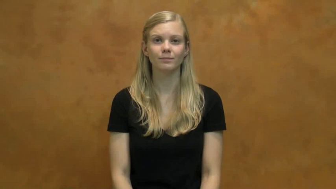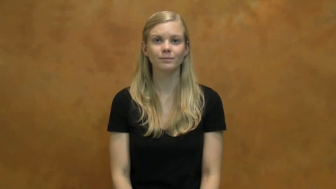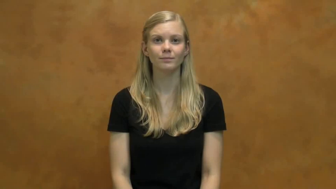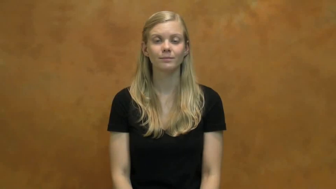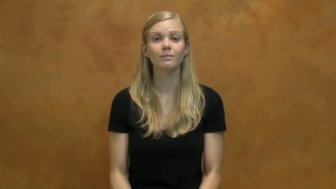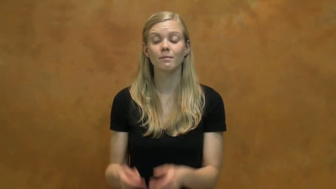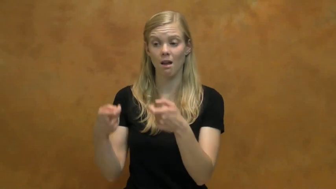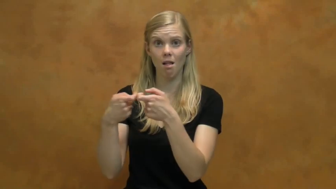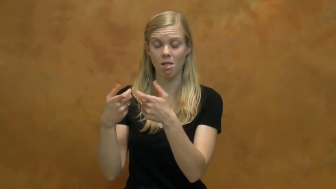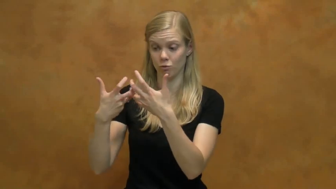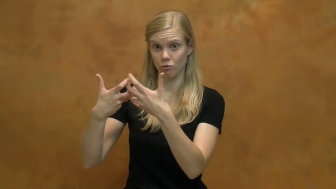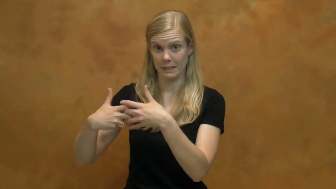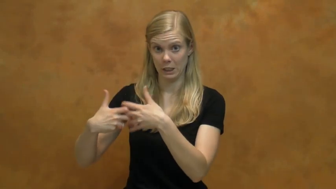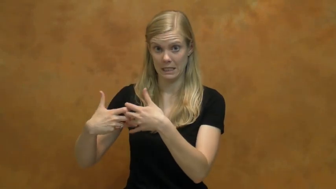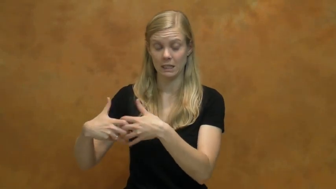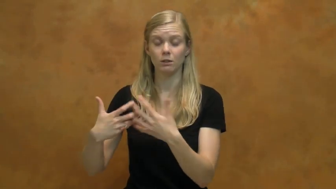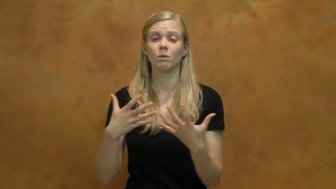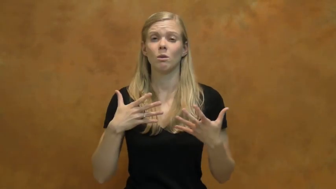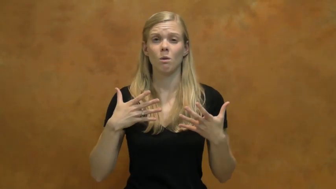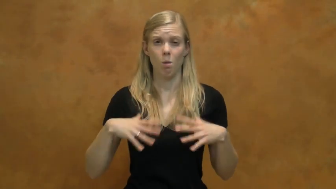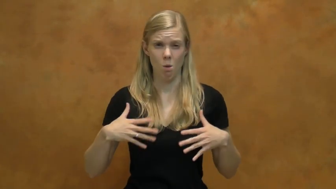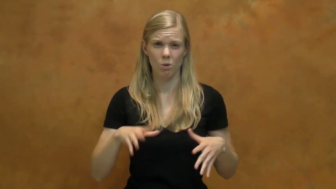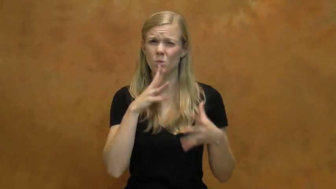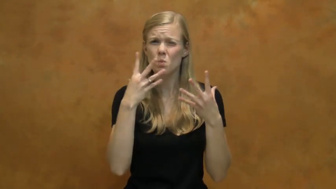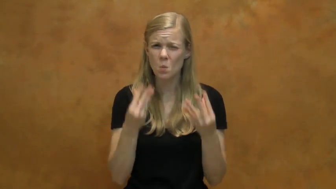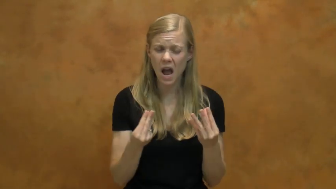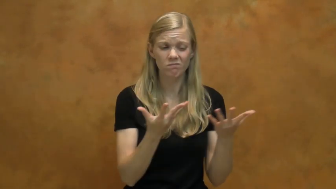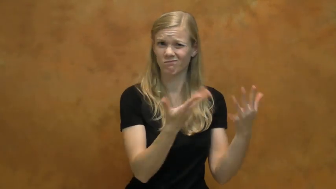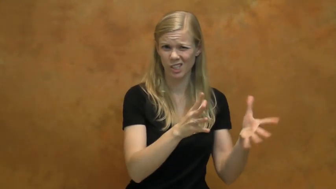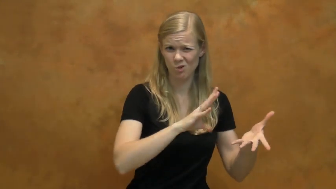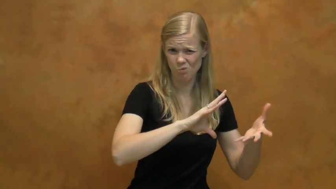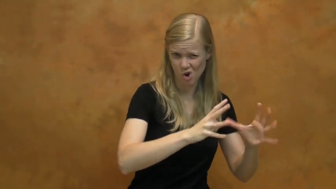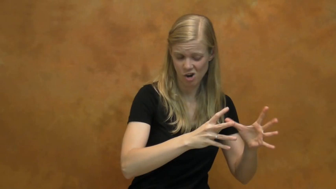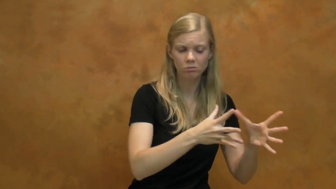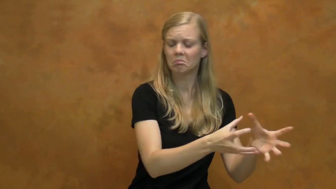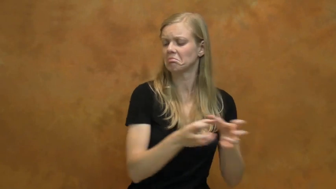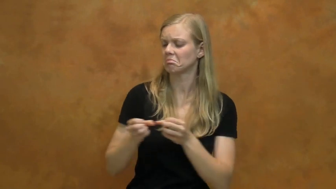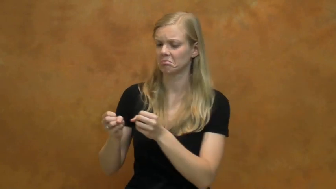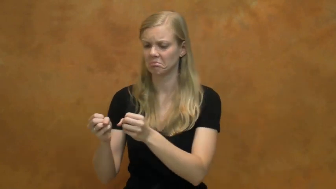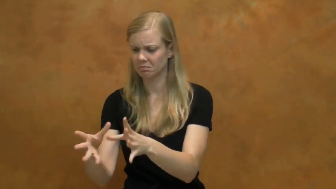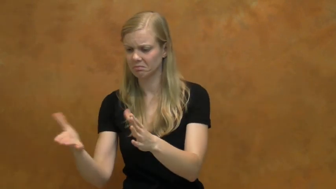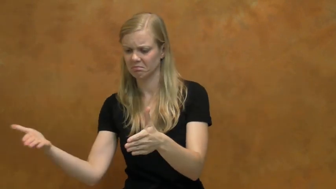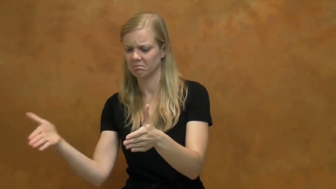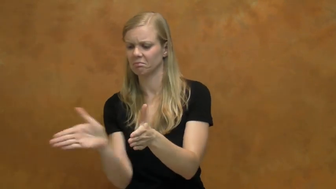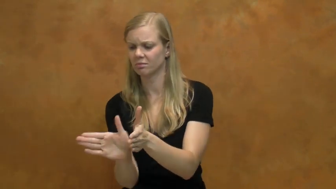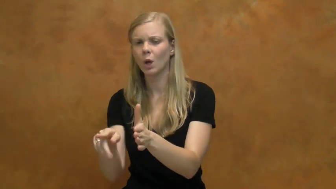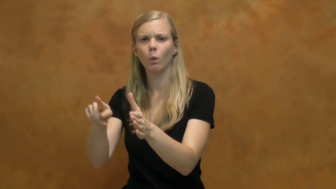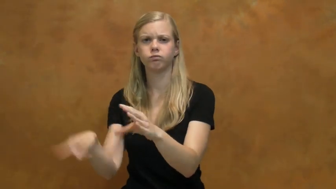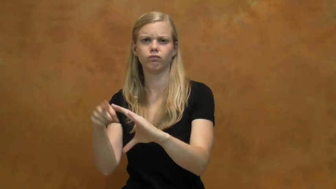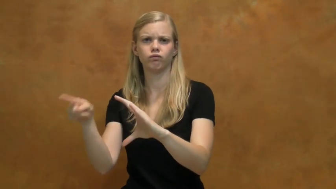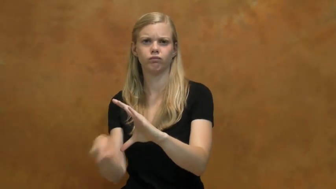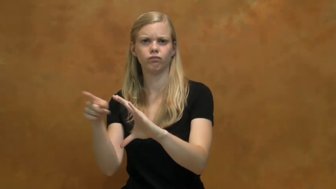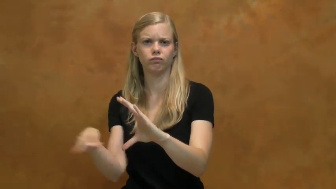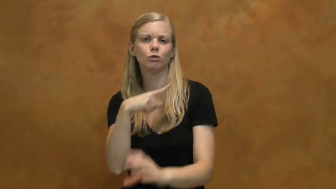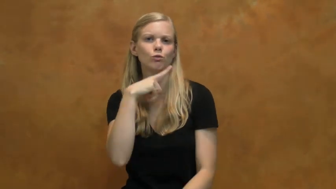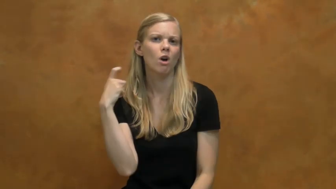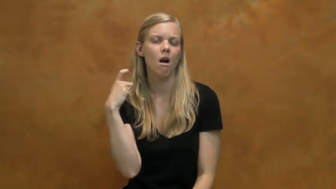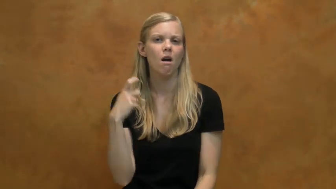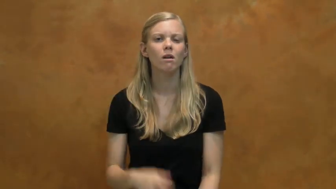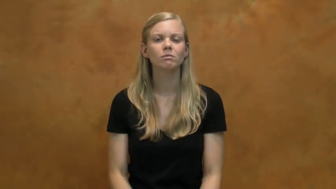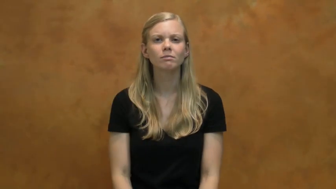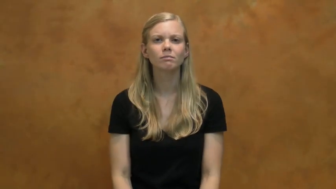drier